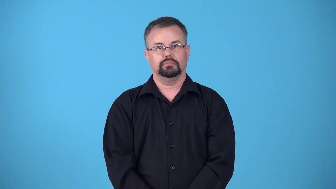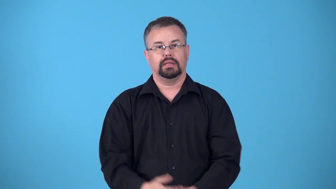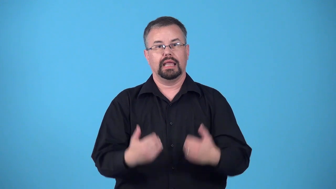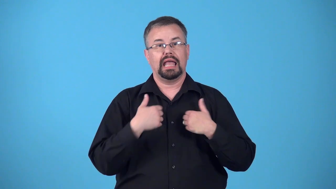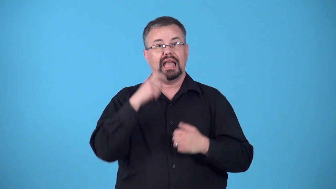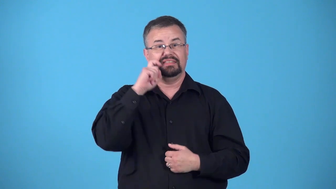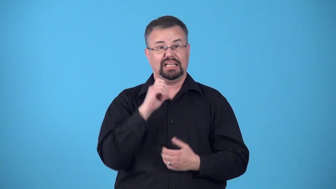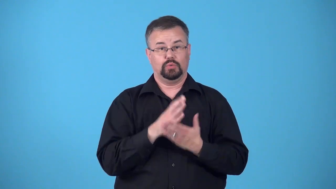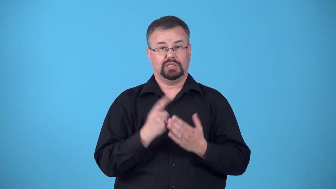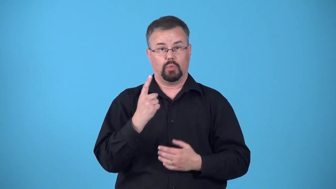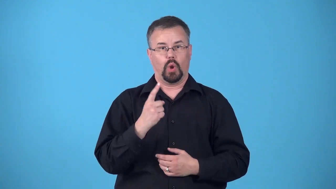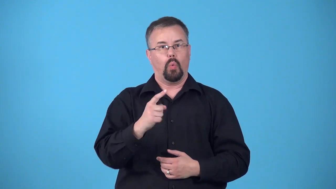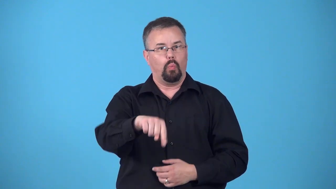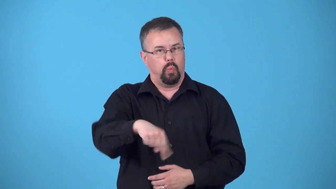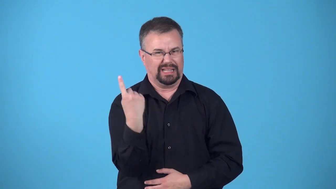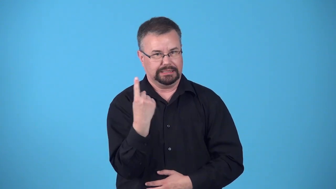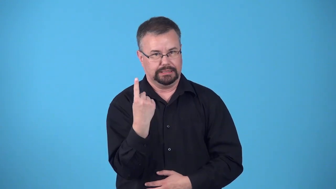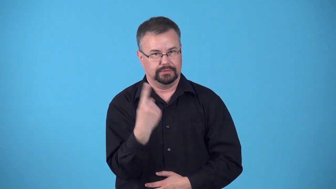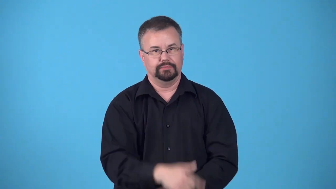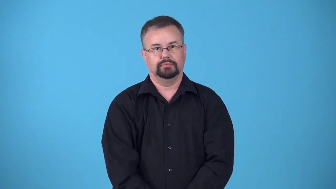one night stand